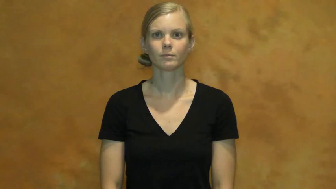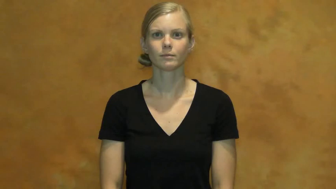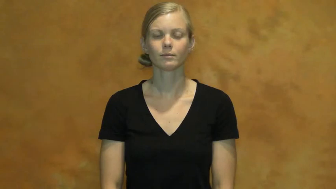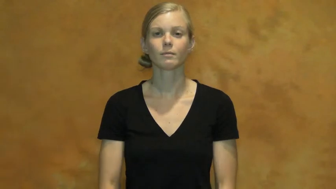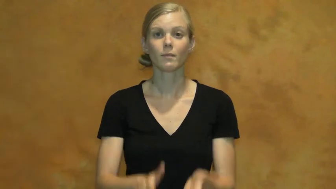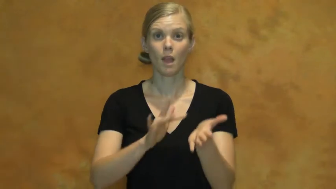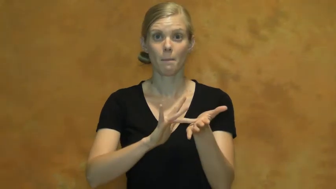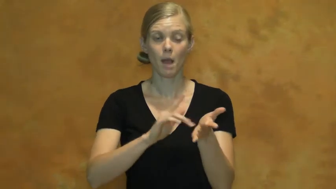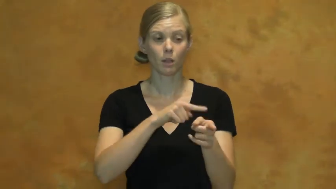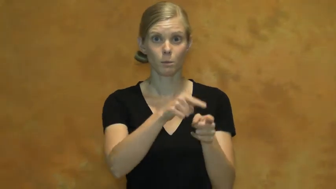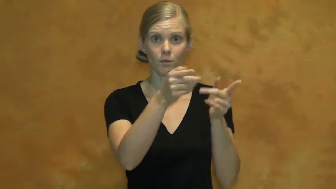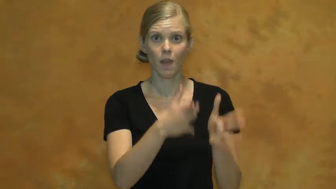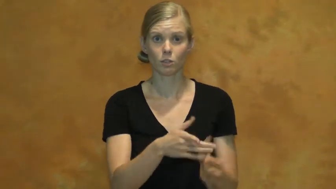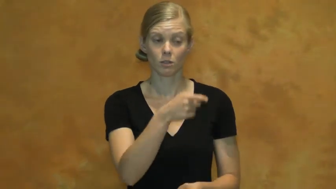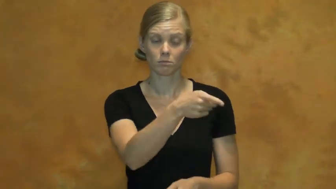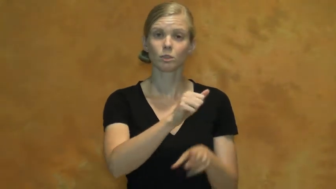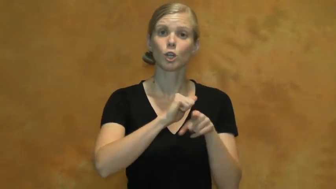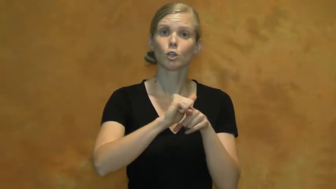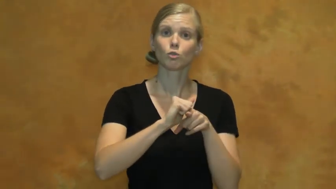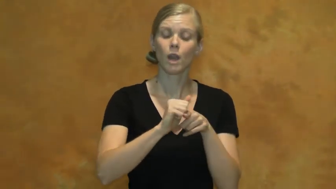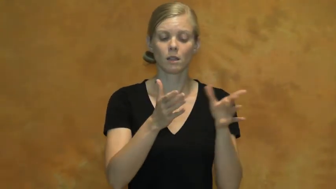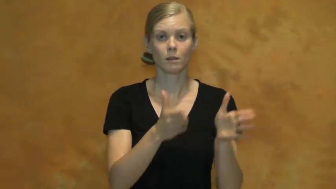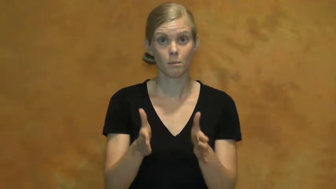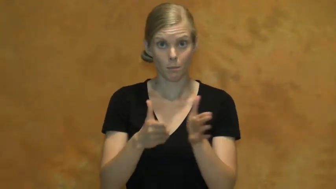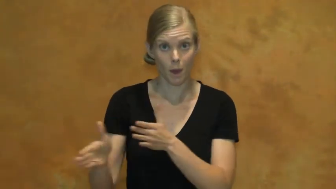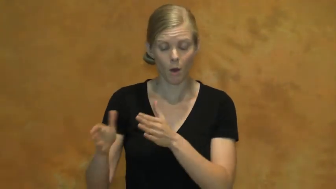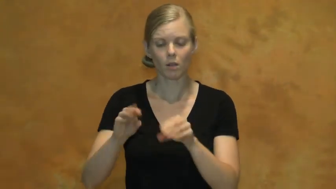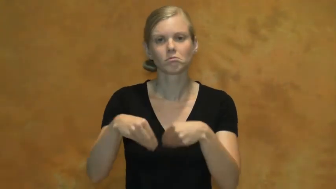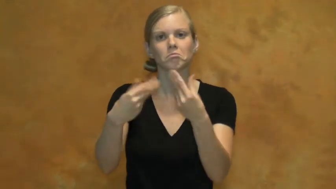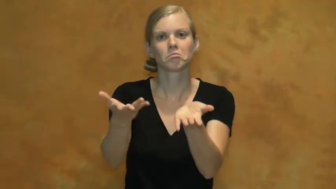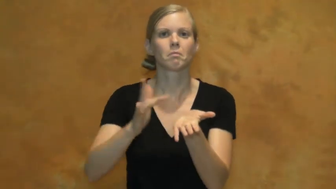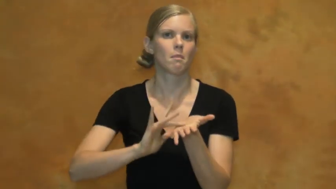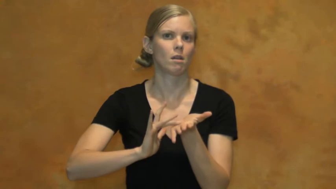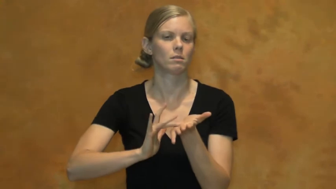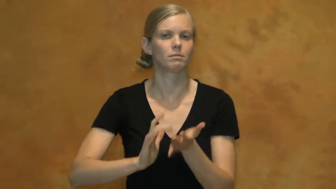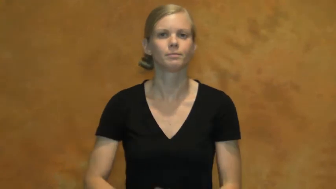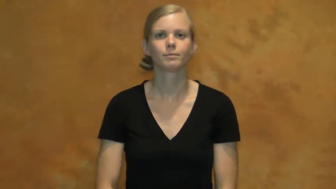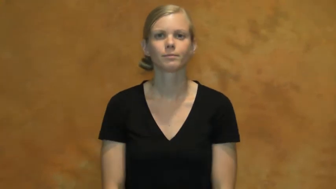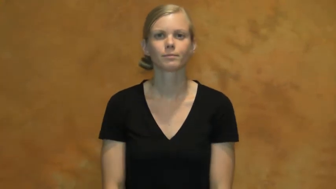pharmacist